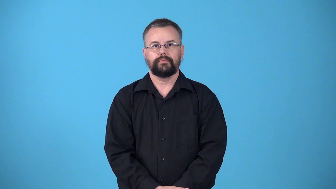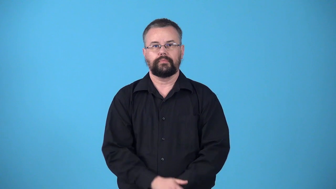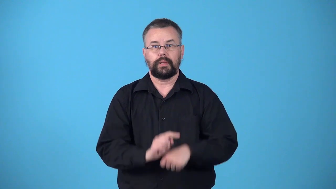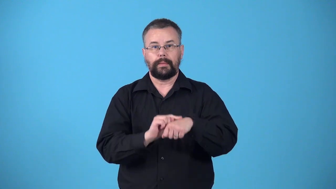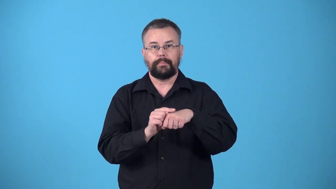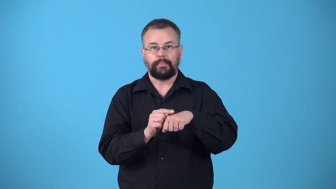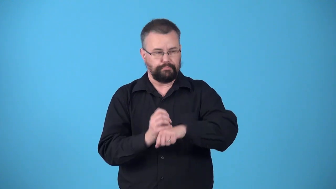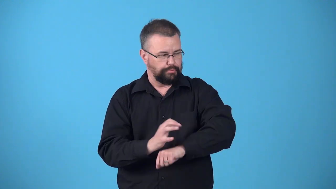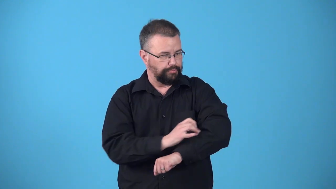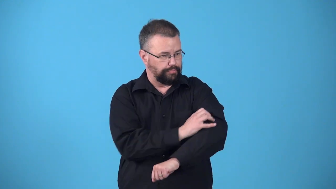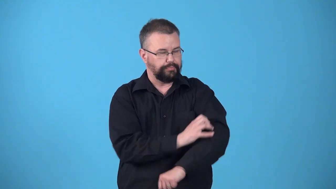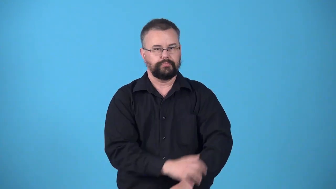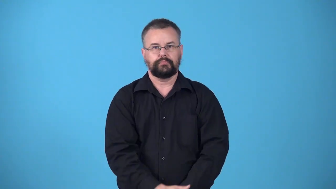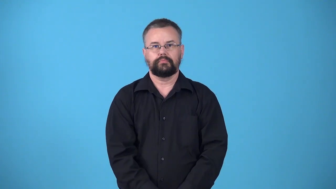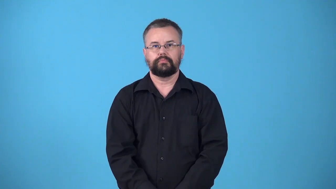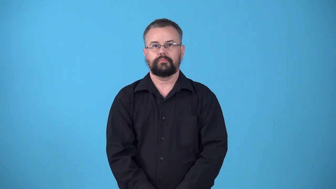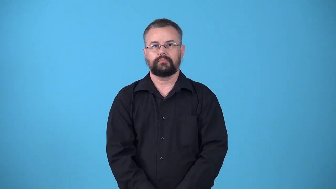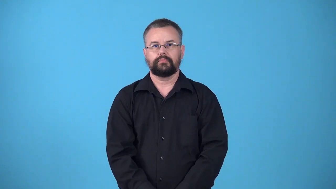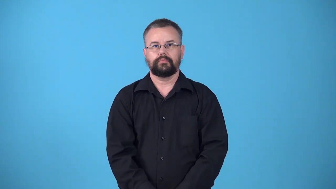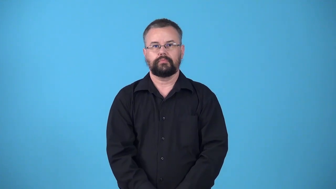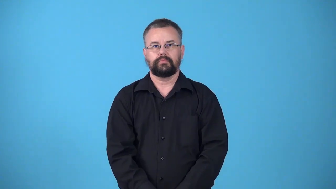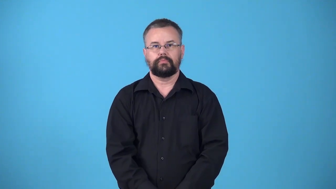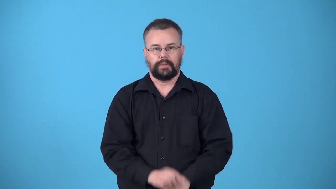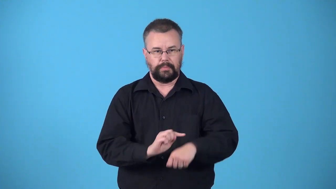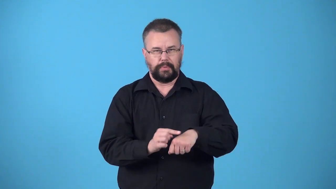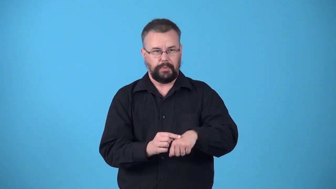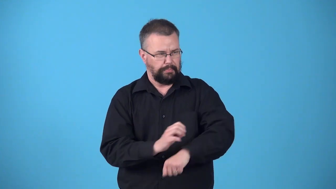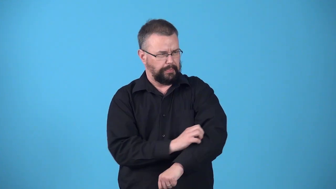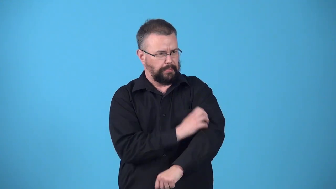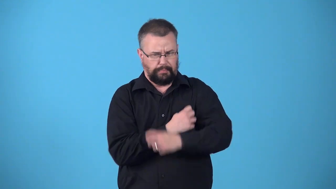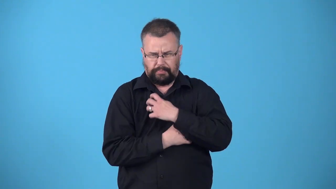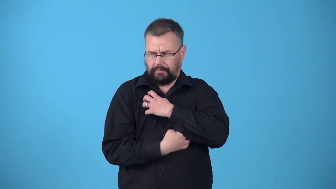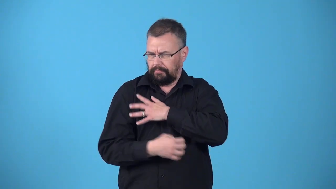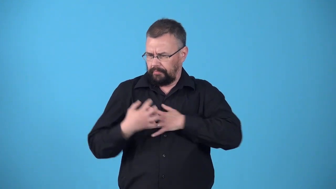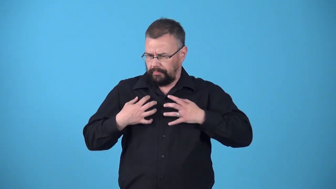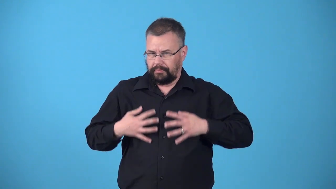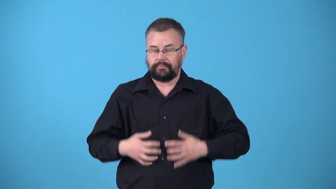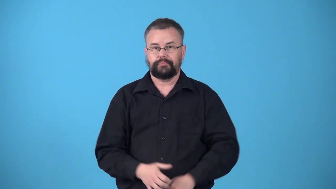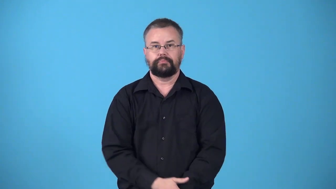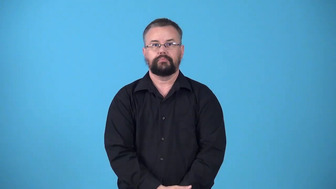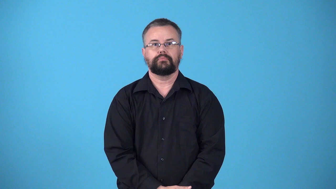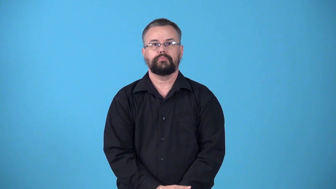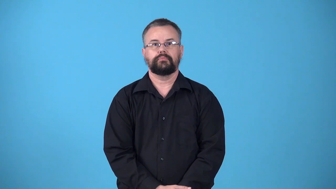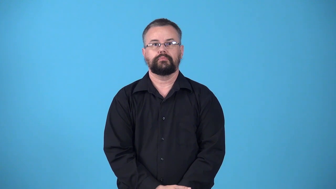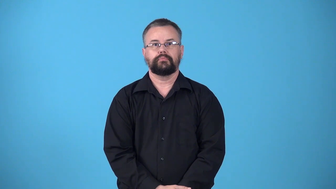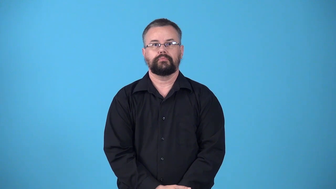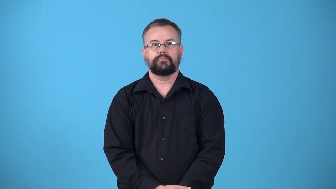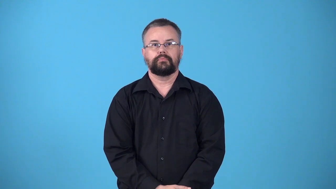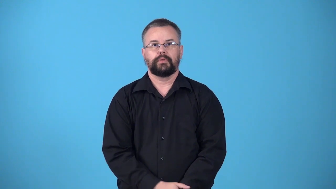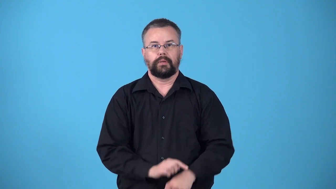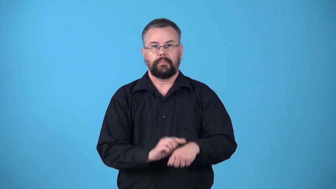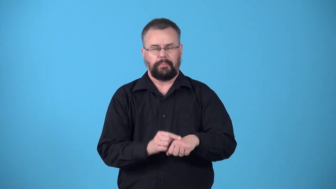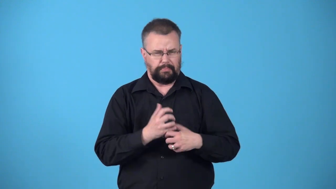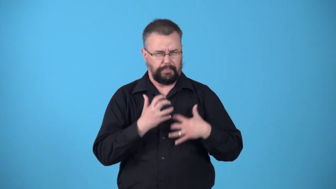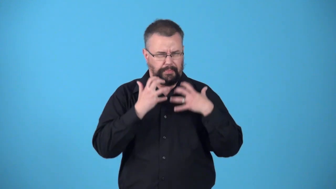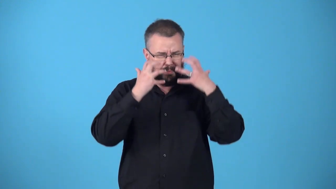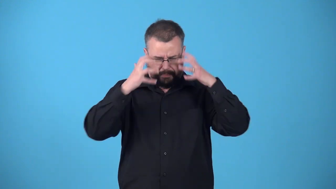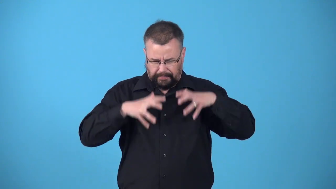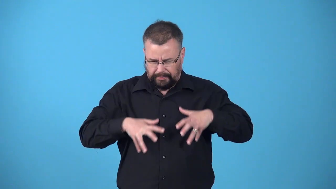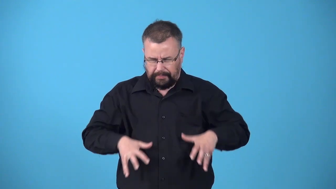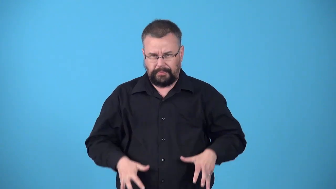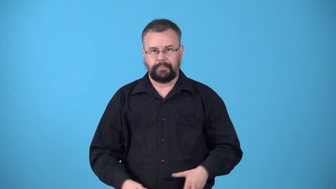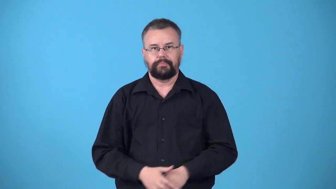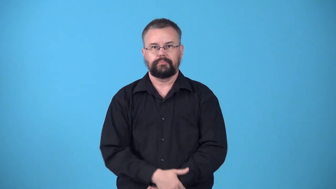warty,wartier,wartiest